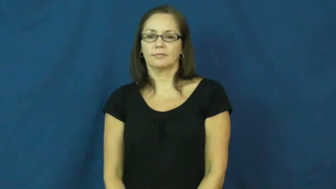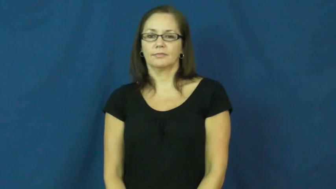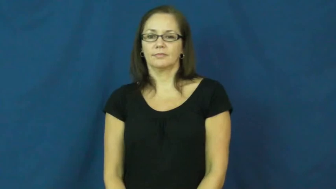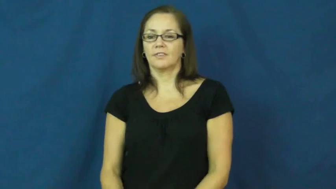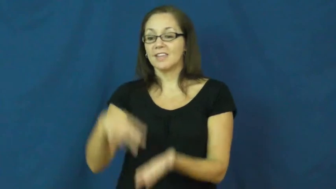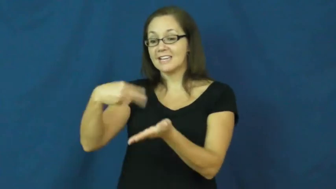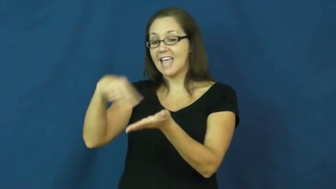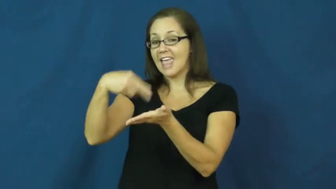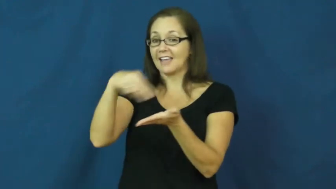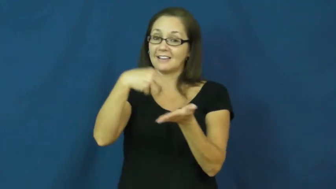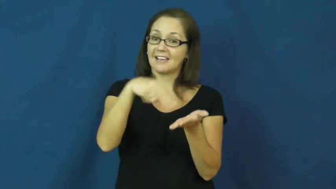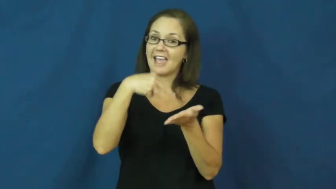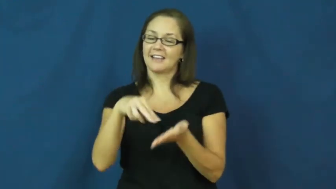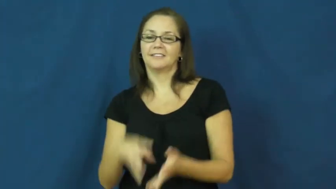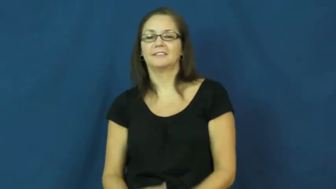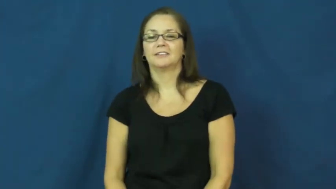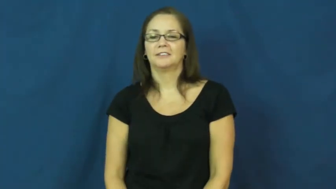cut a rug